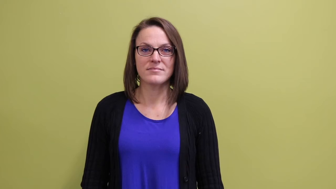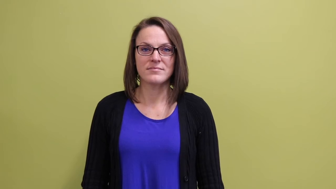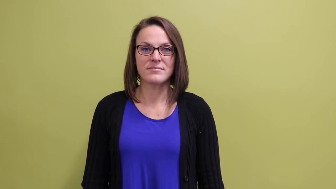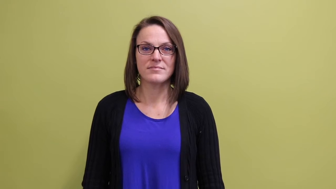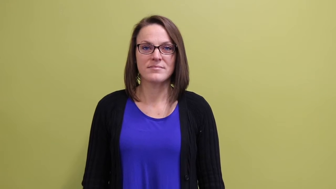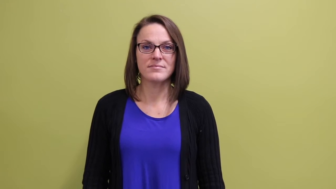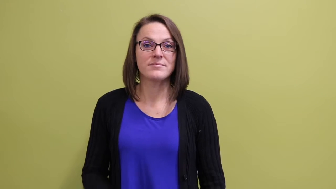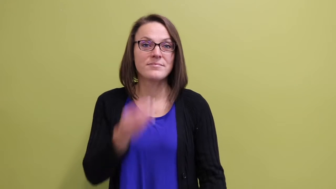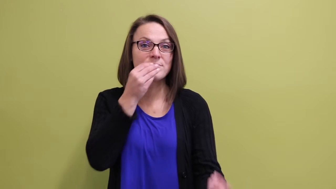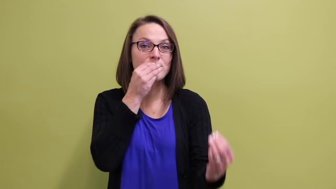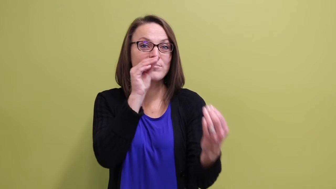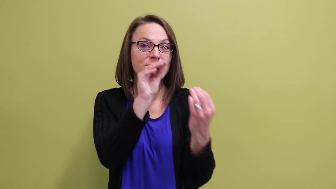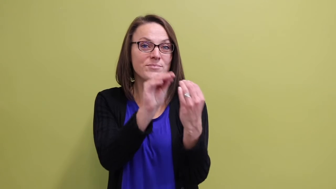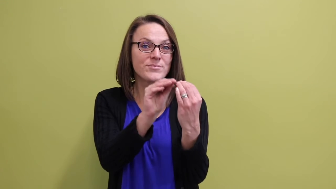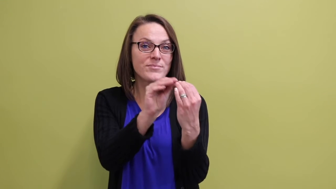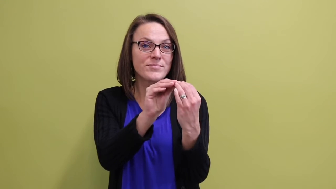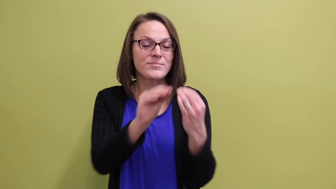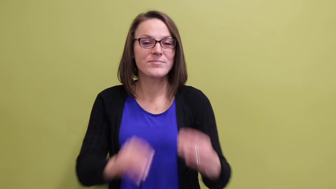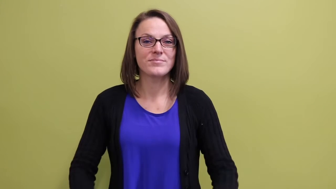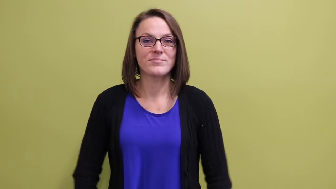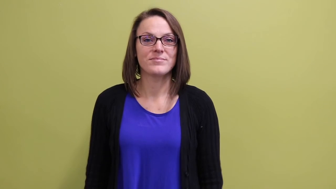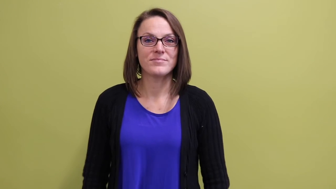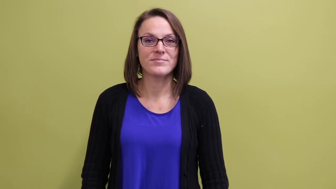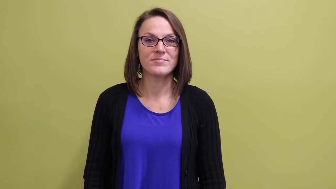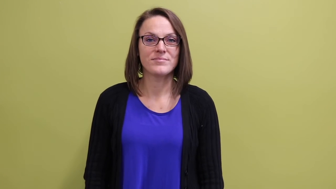Kiss